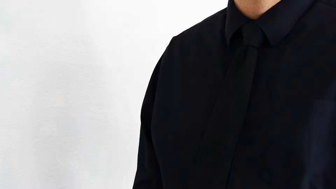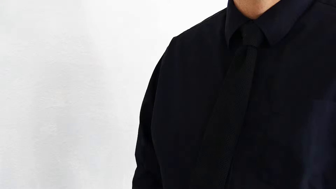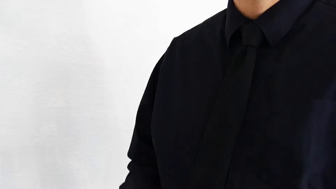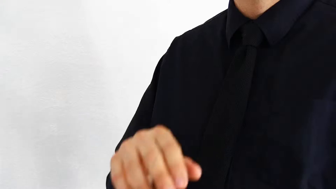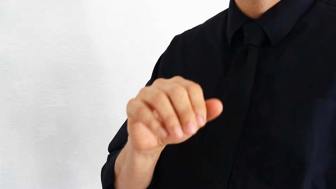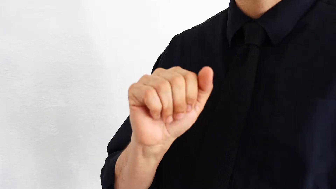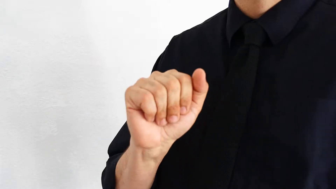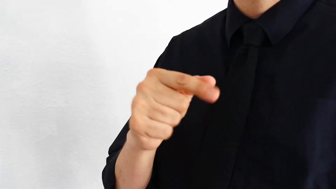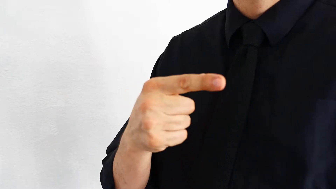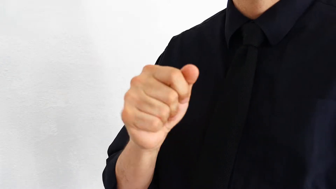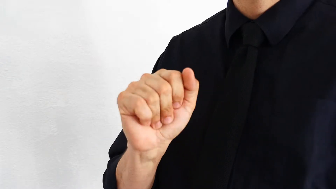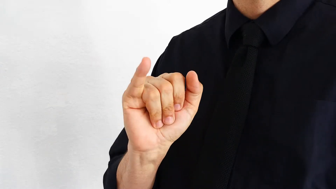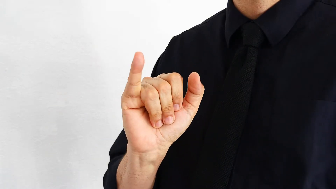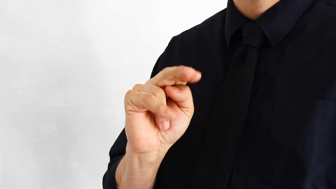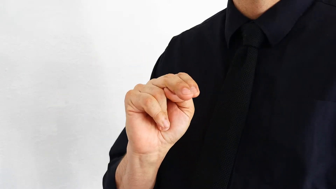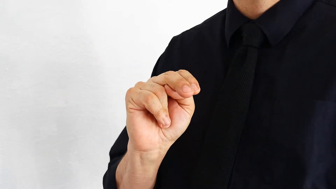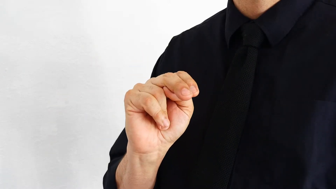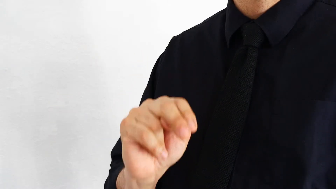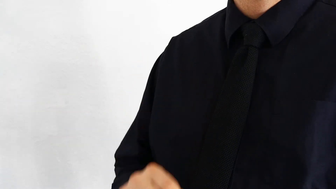A-G-A-I-N